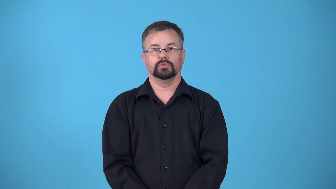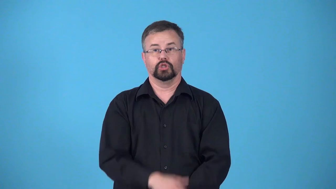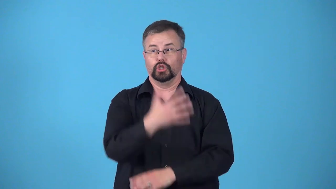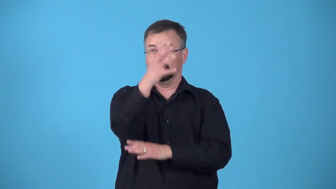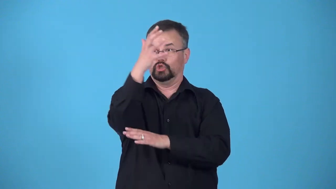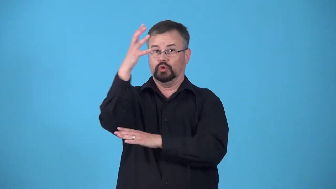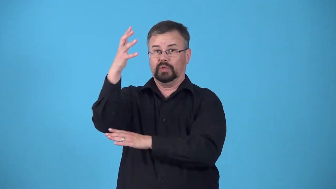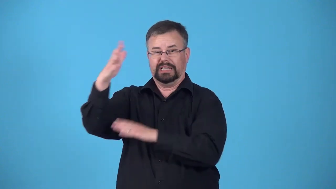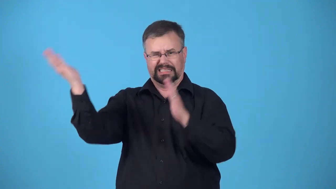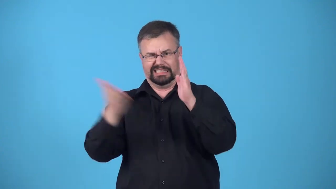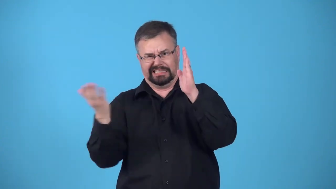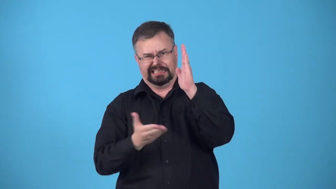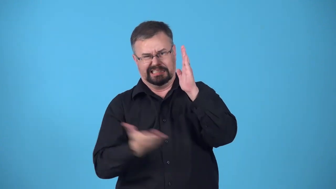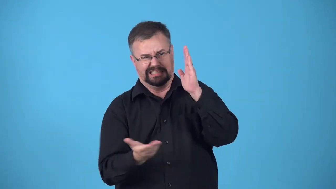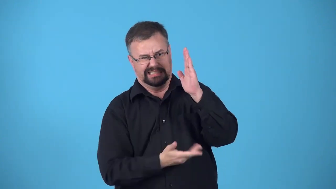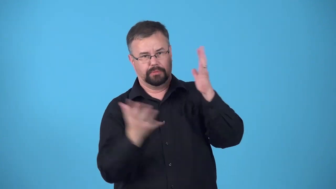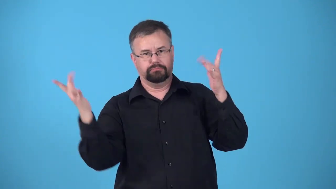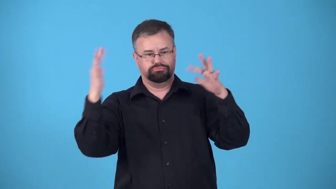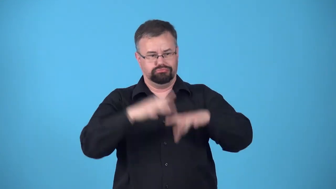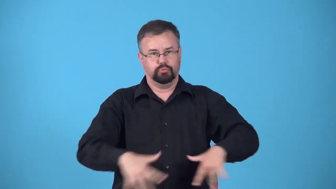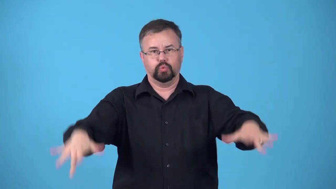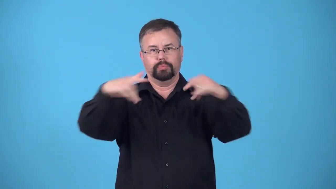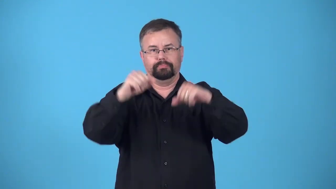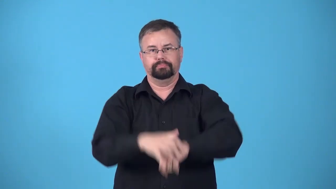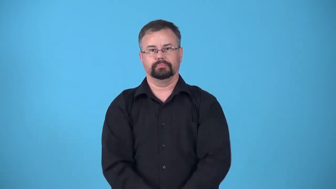clear cut